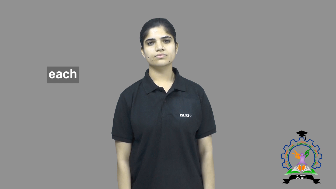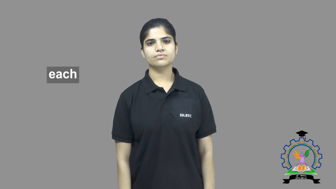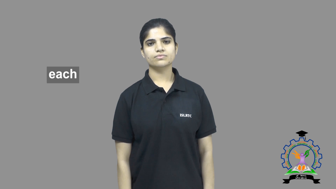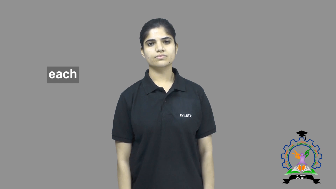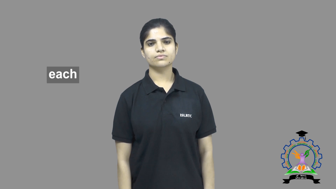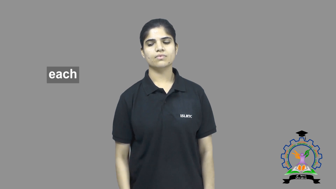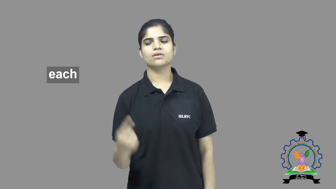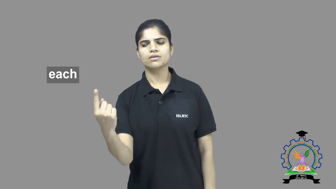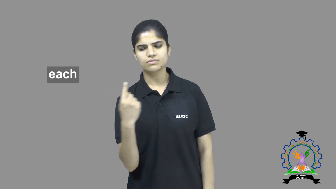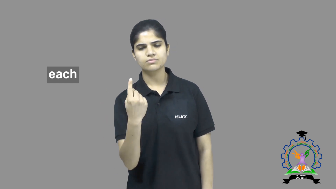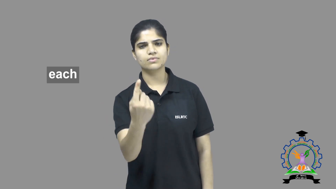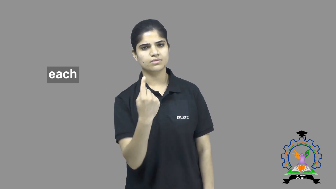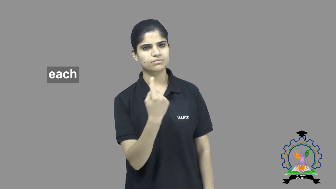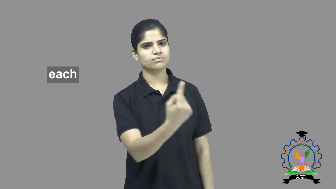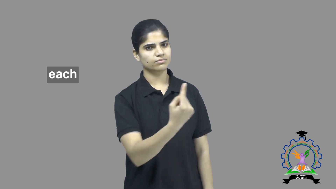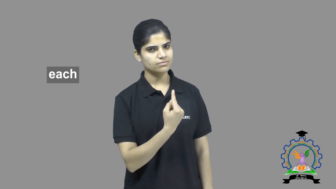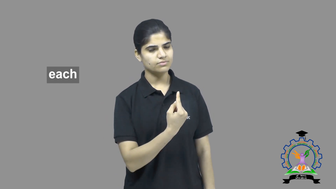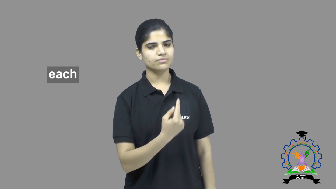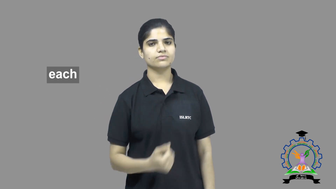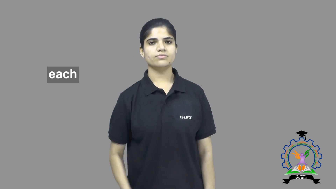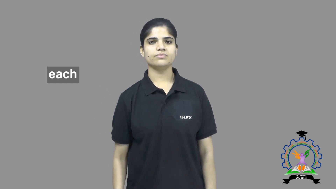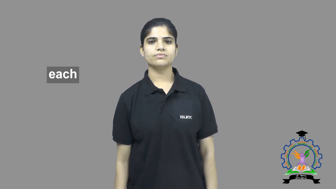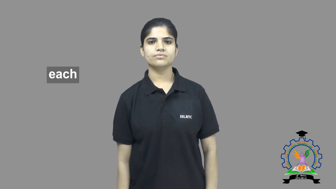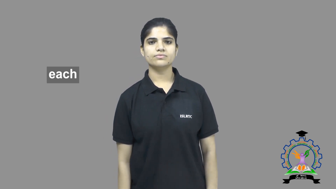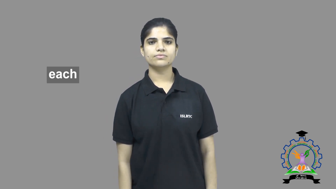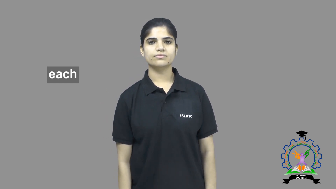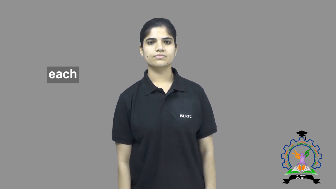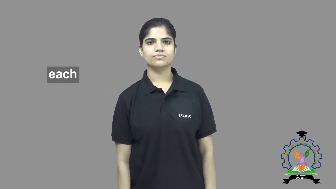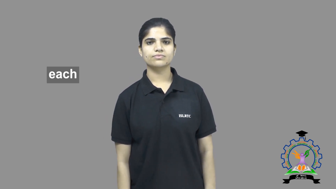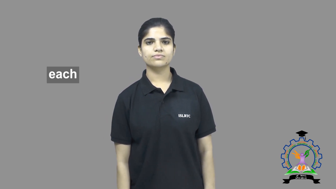each